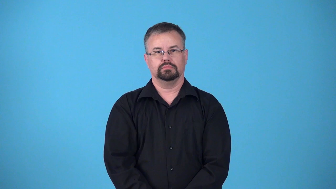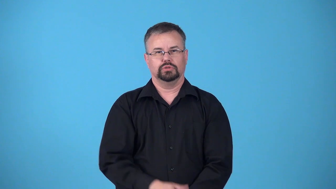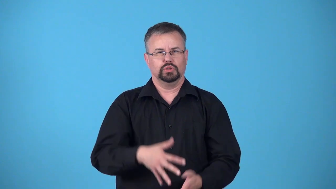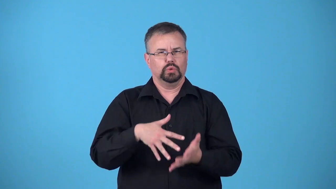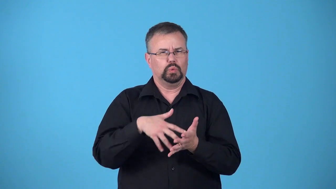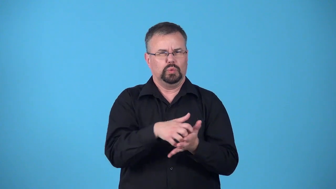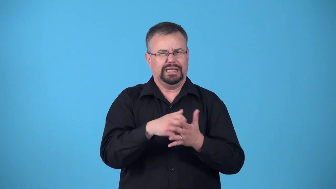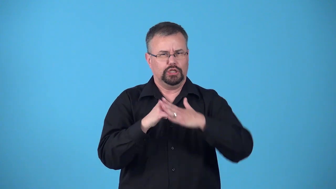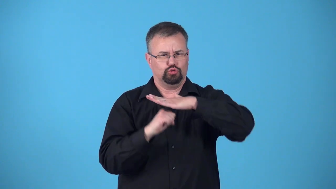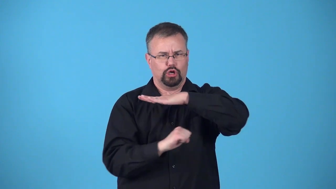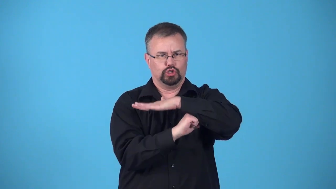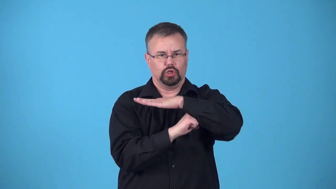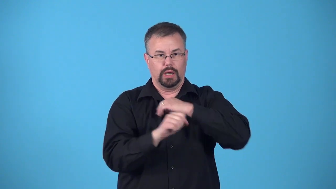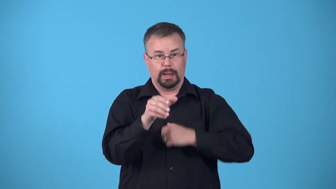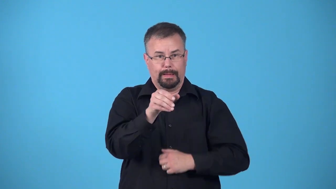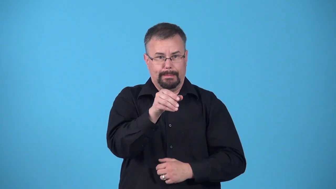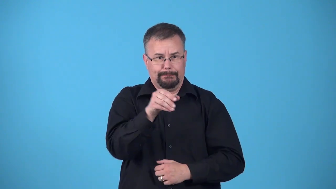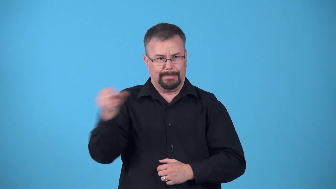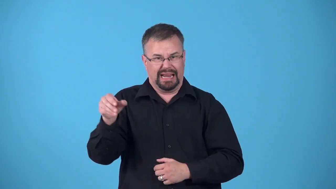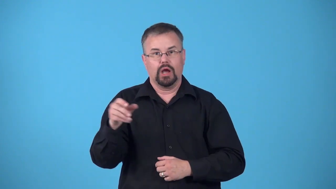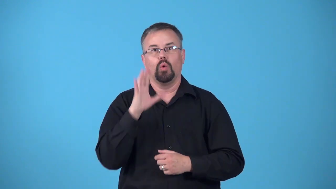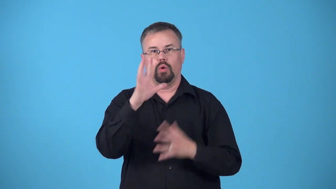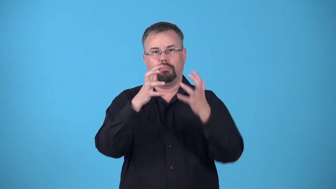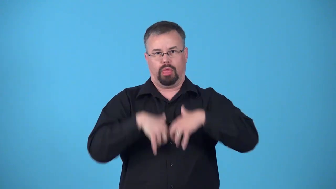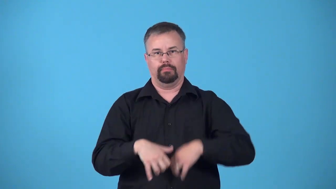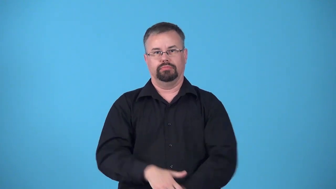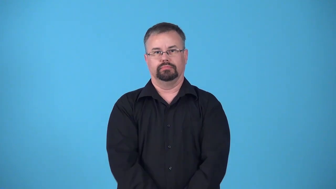house of cards